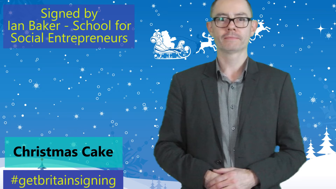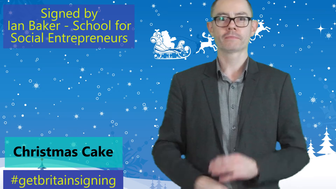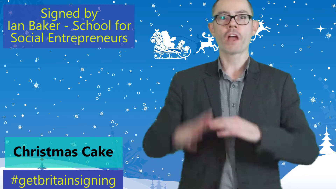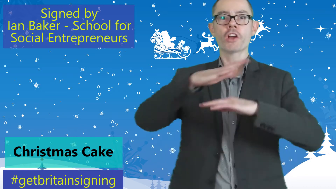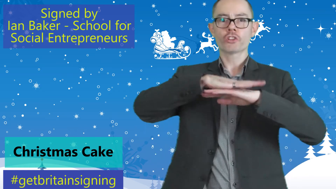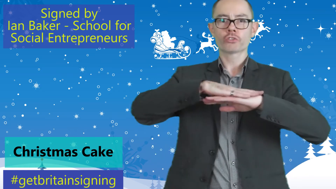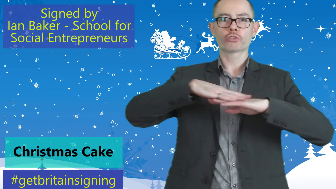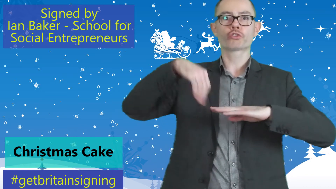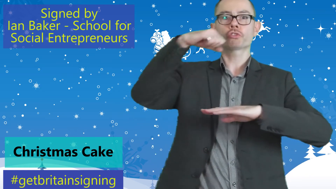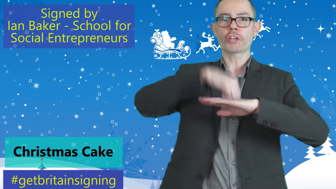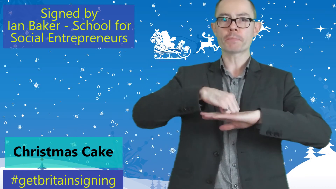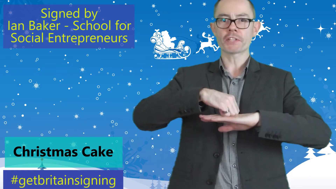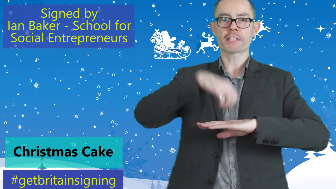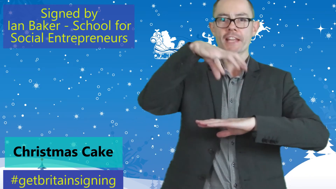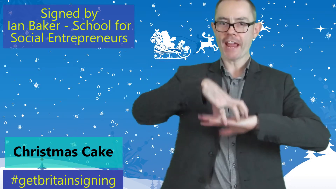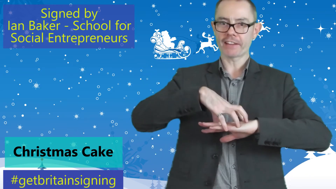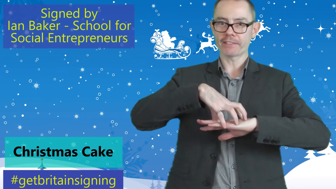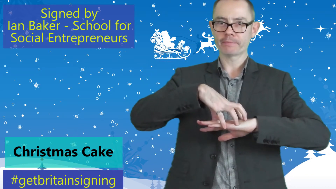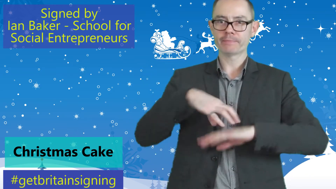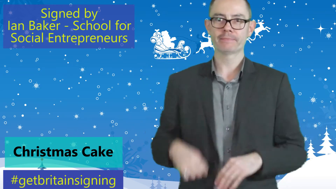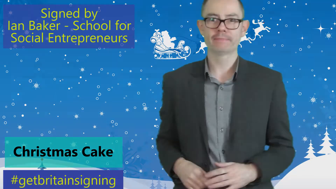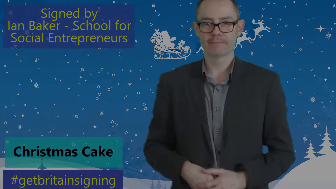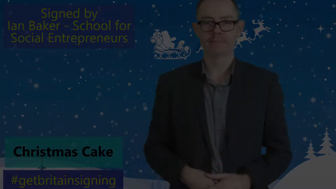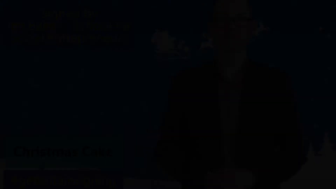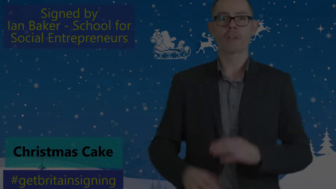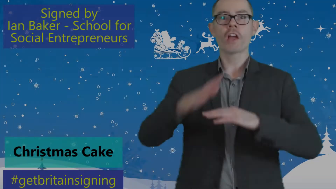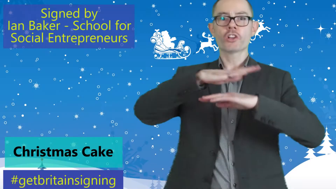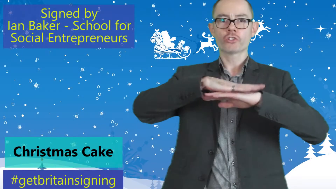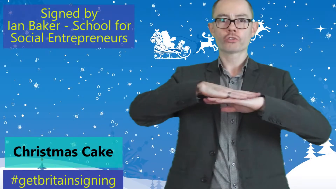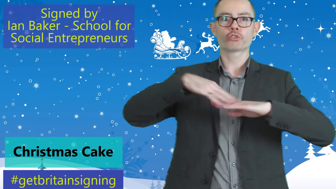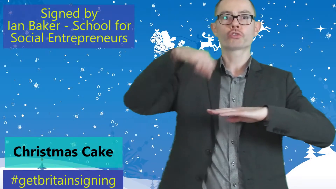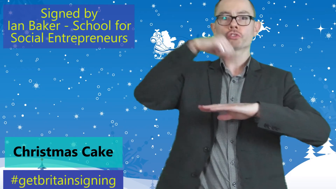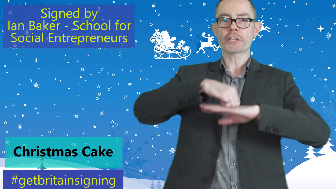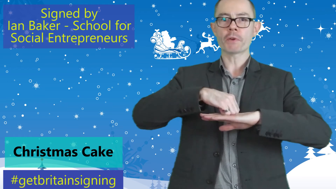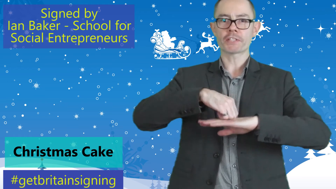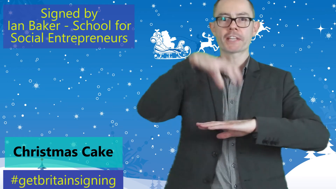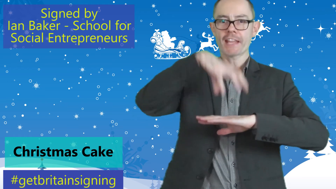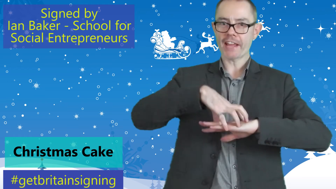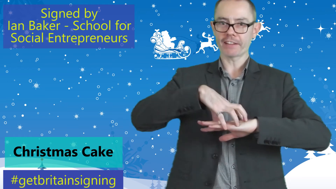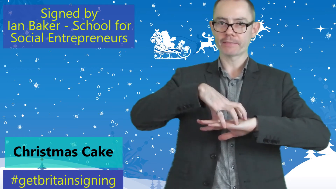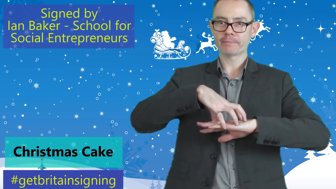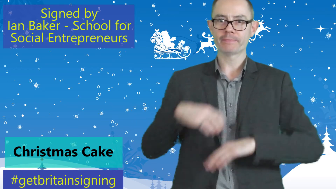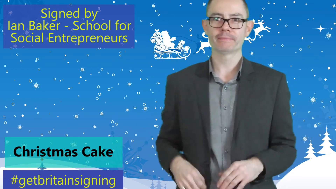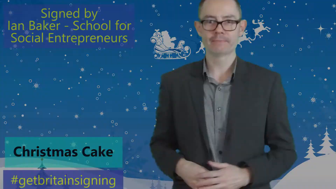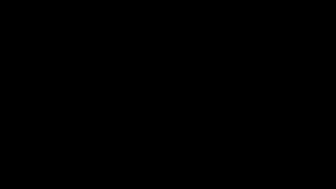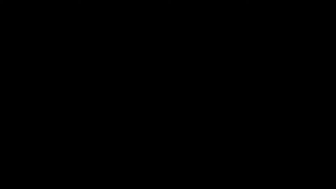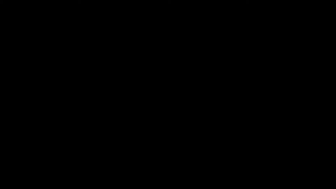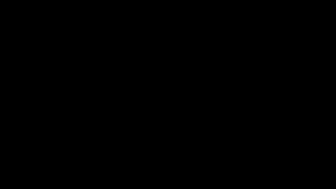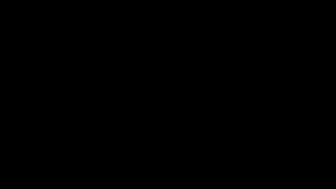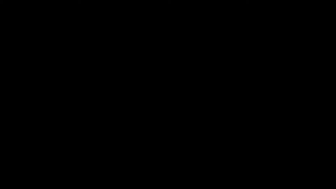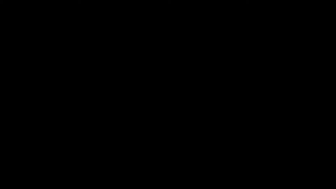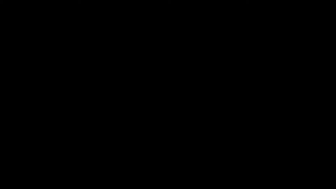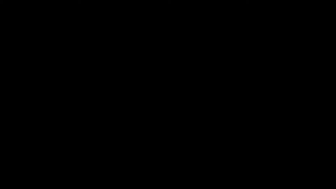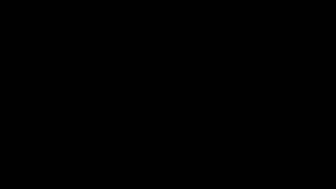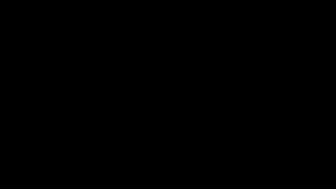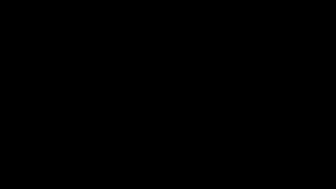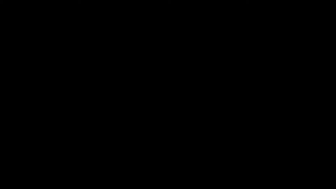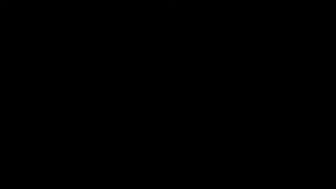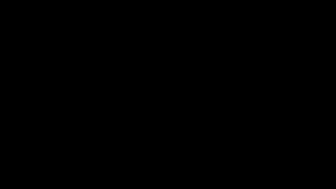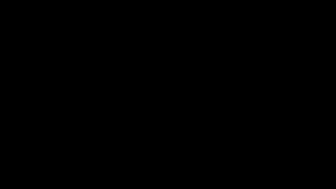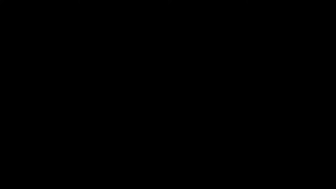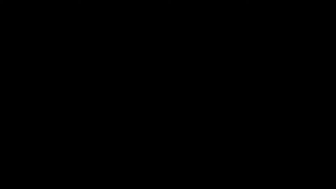Christmas Cake